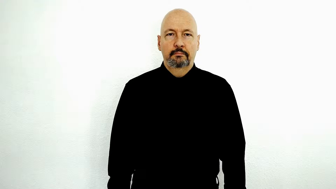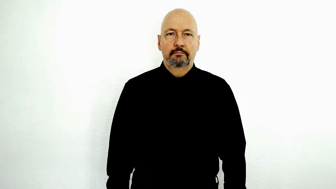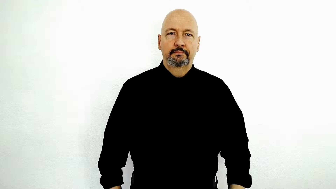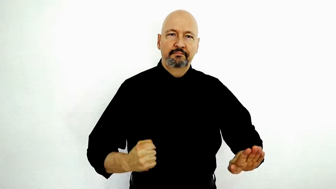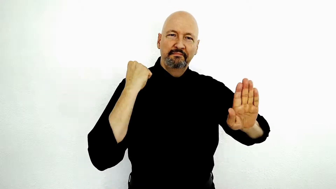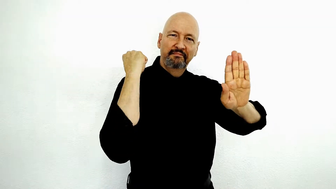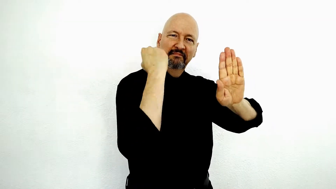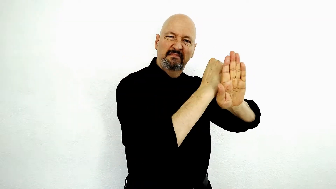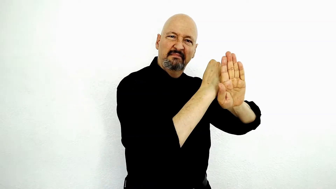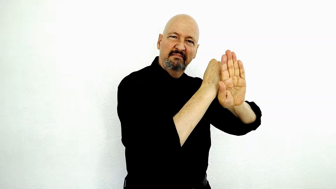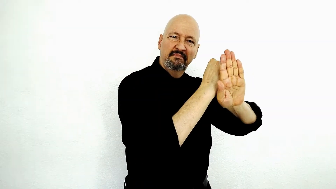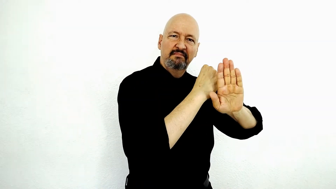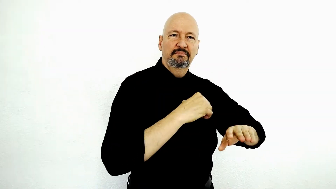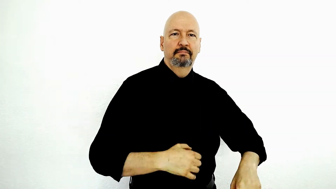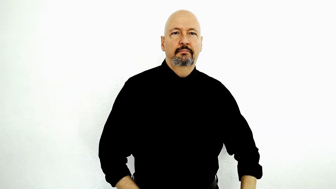backstab-[version-2/flat/S]